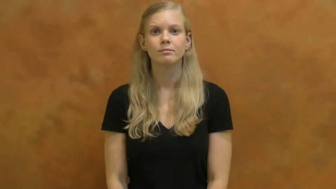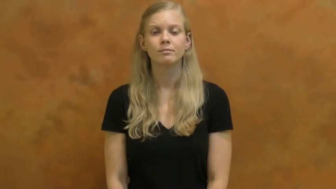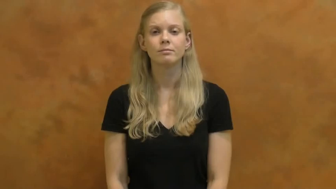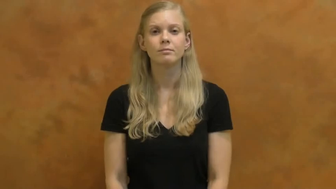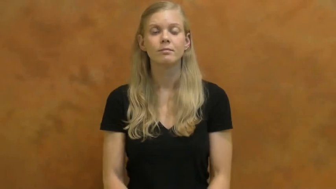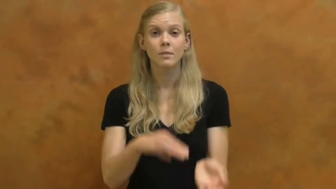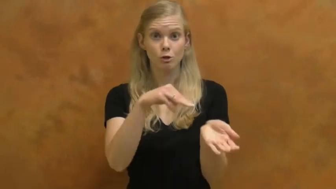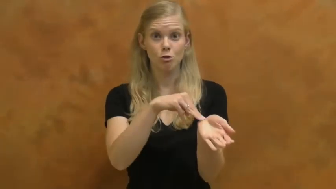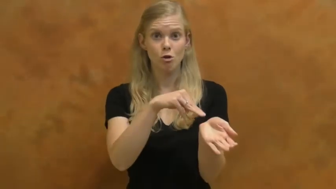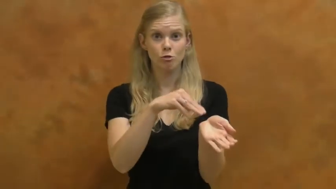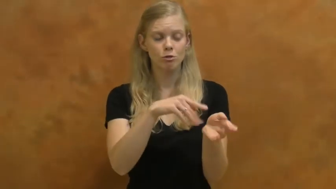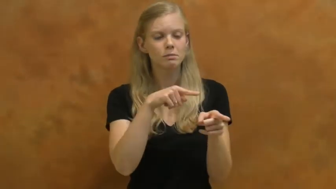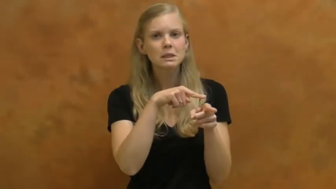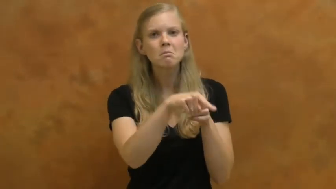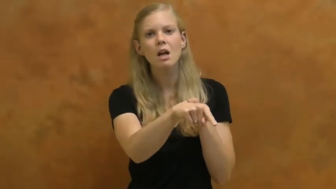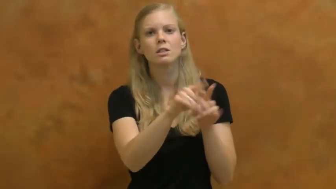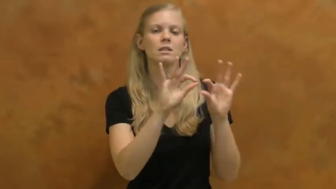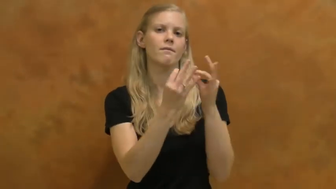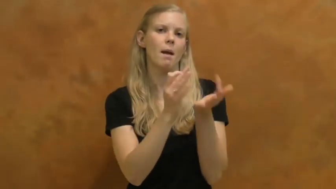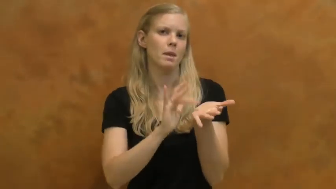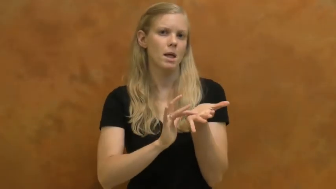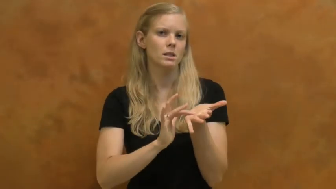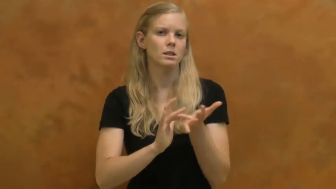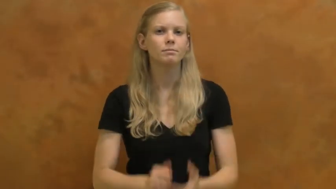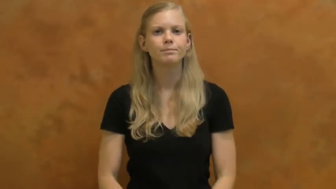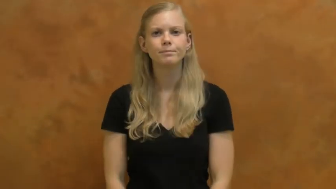family doctor